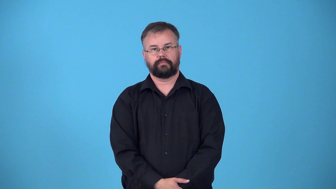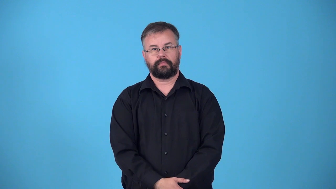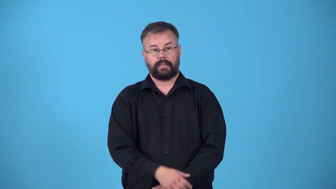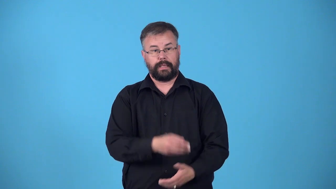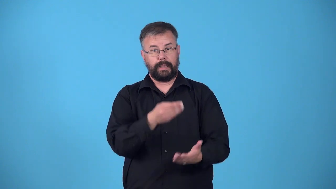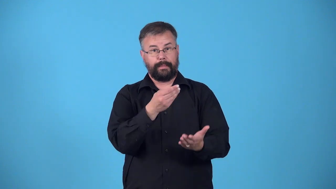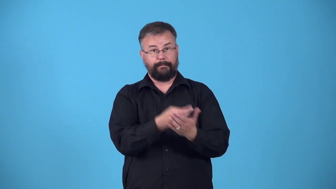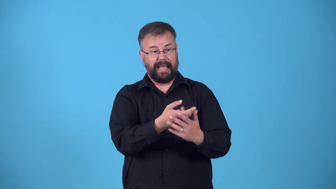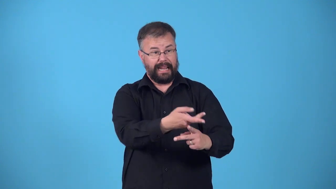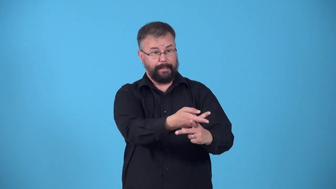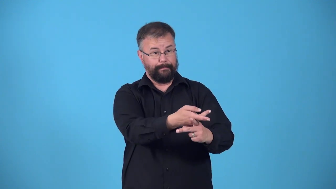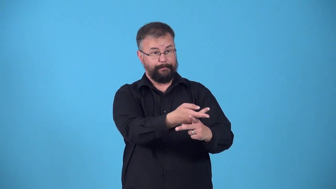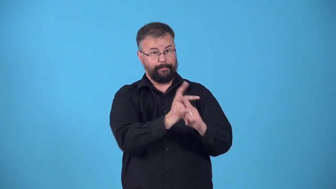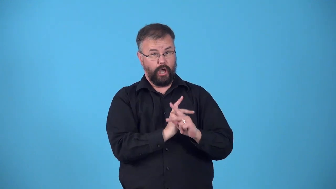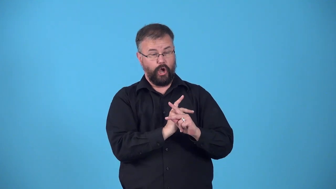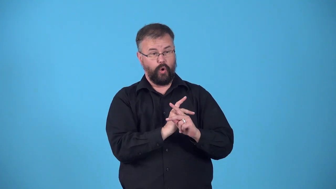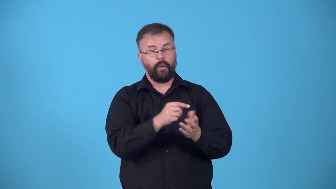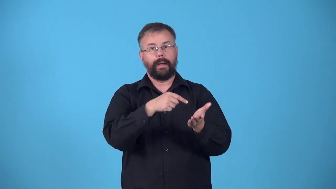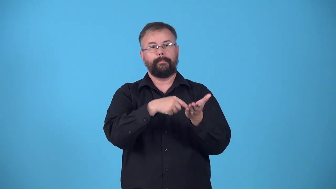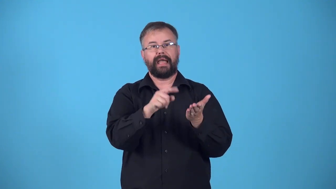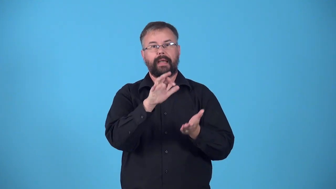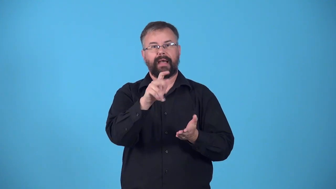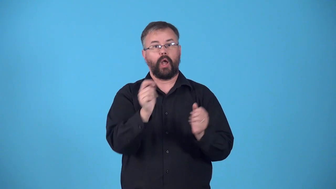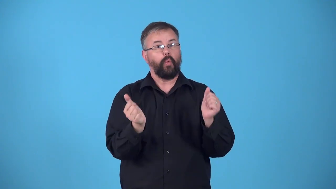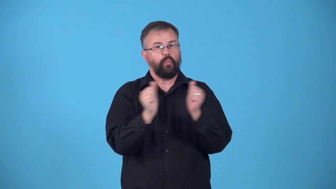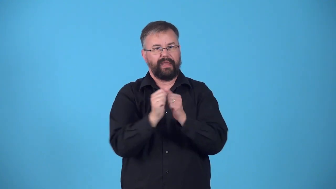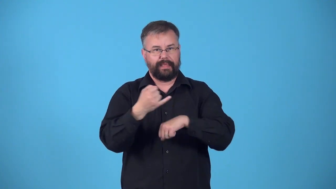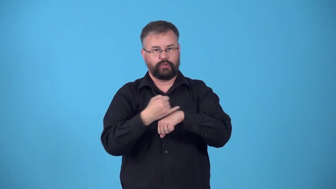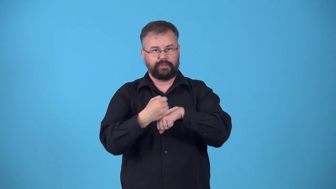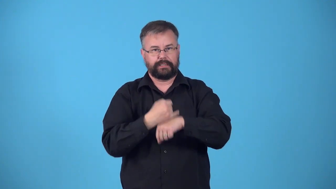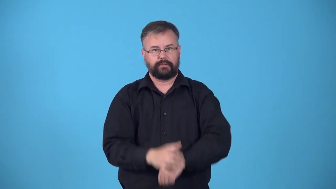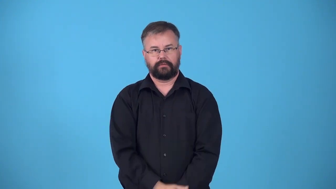principal